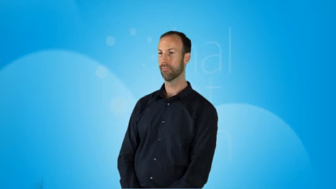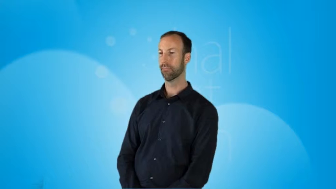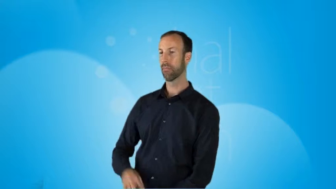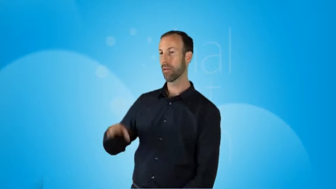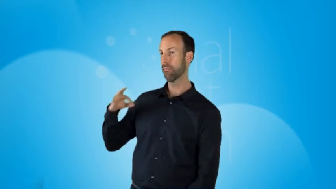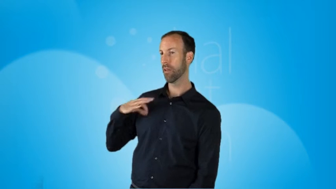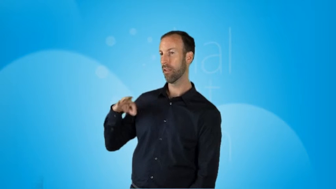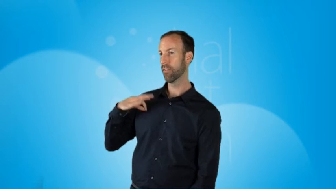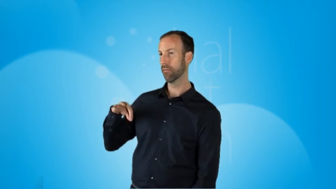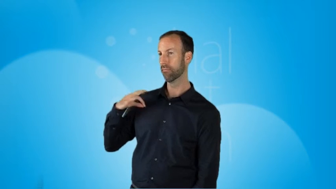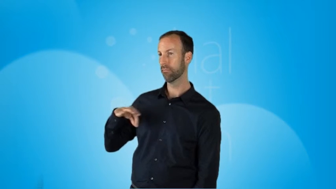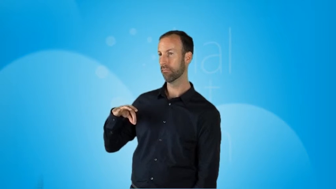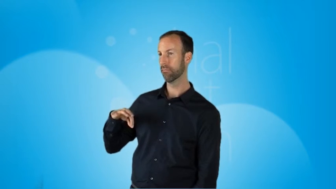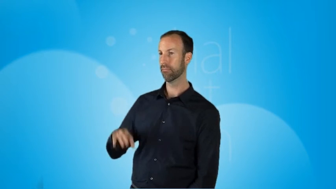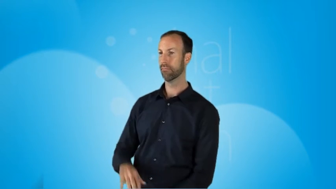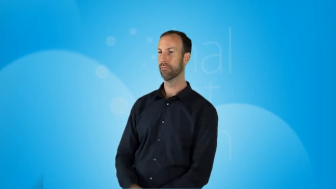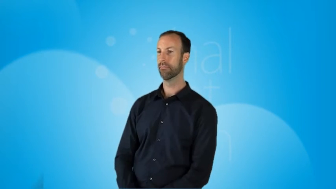beneficial